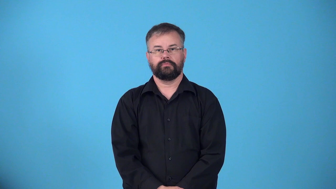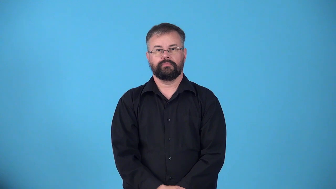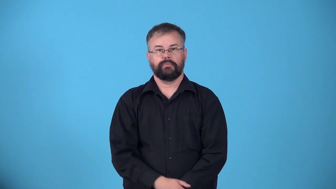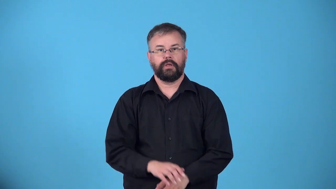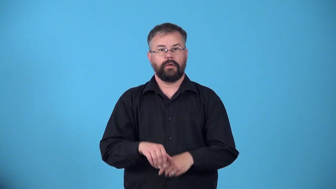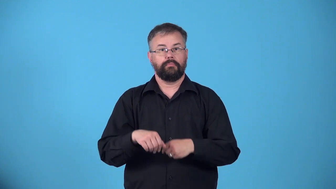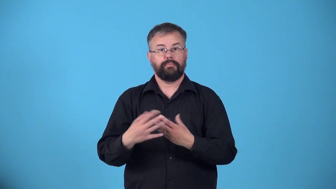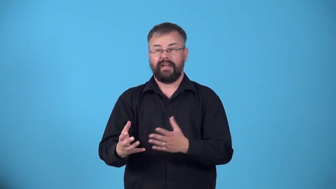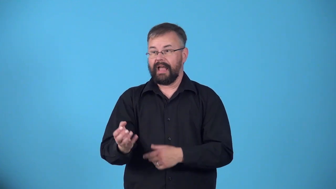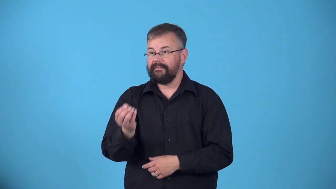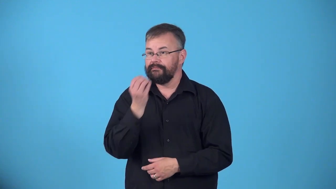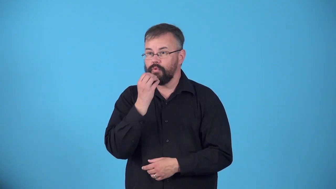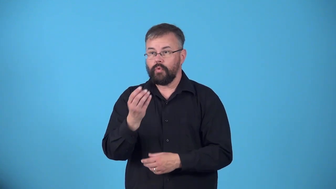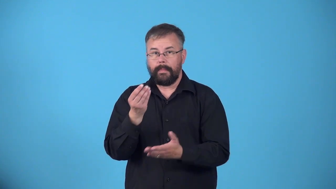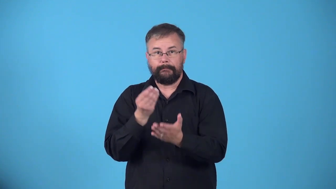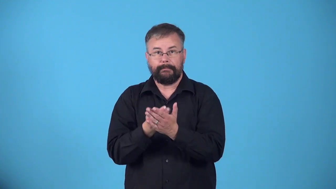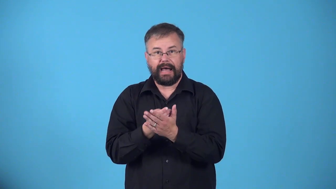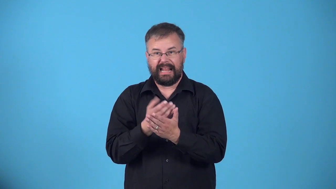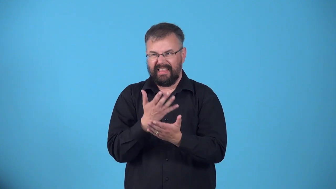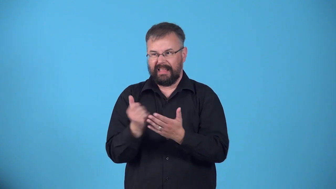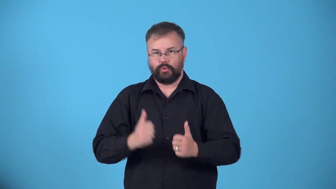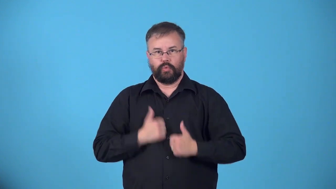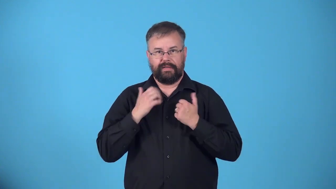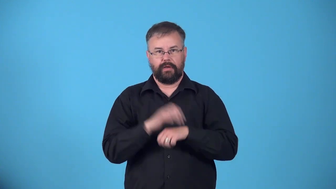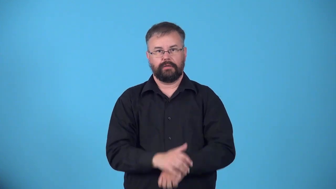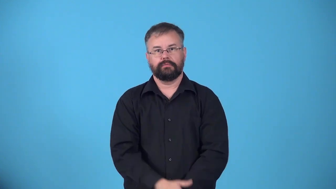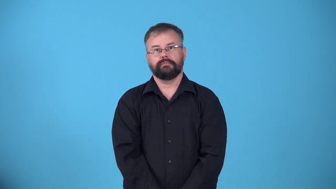maintain, keep